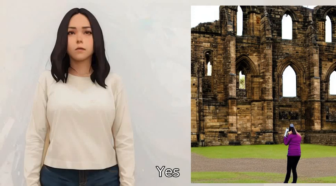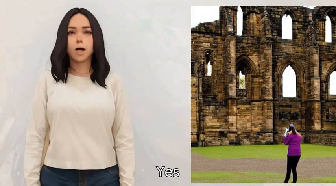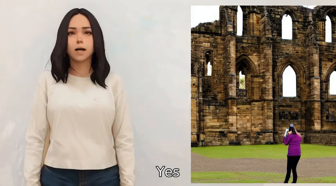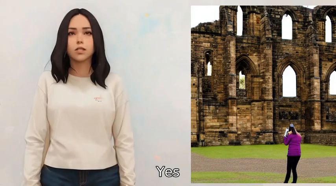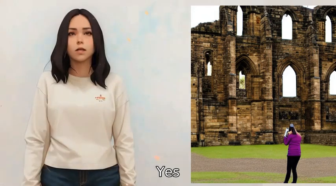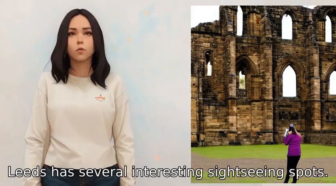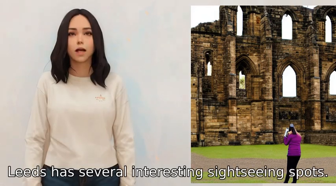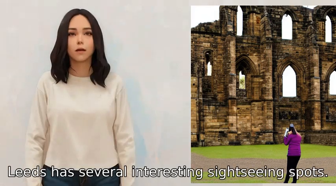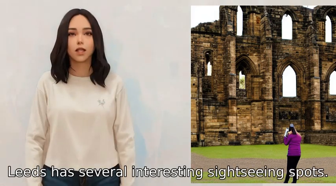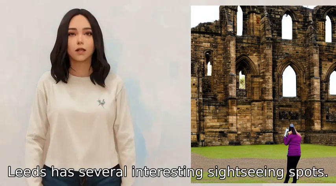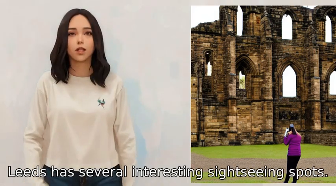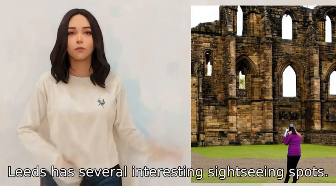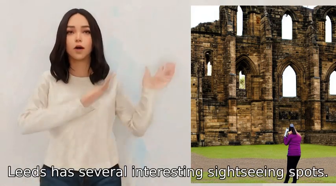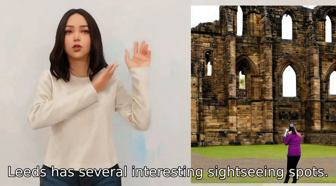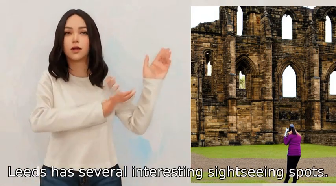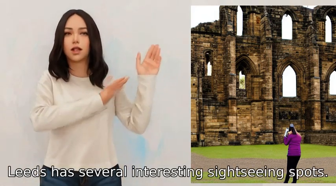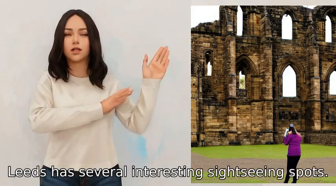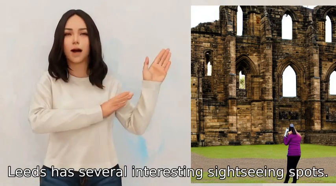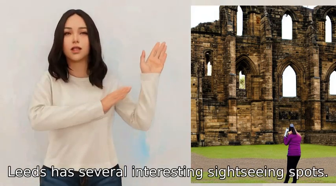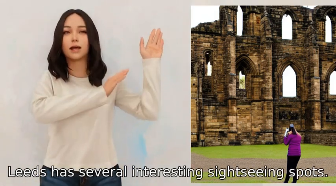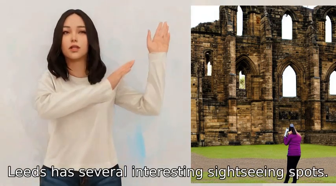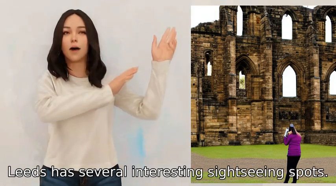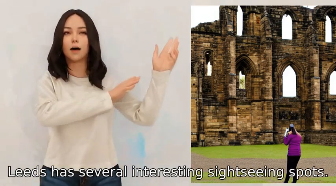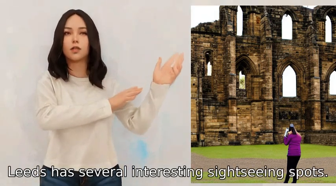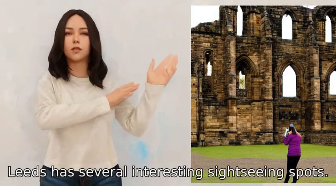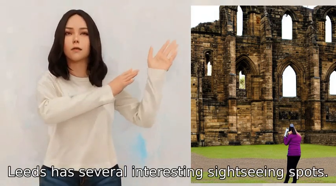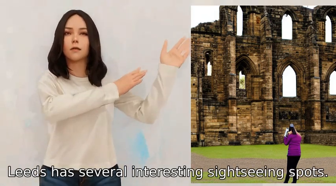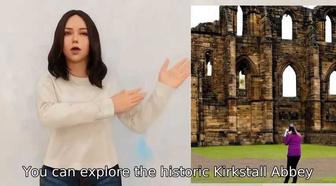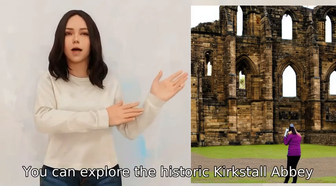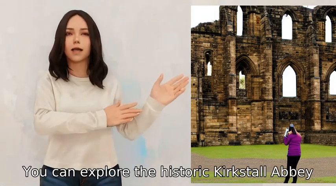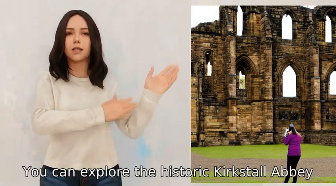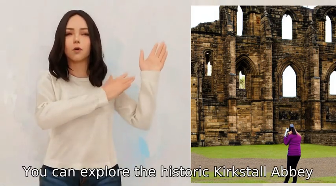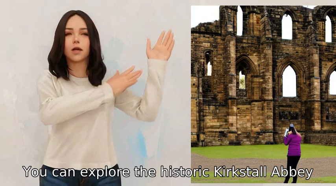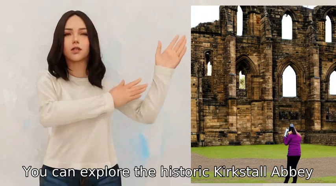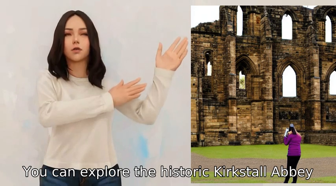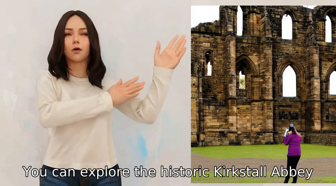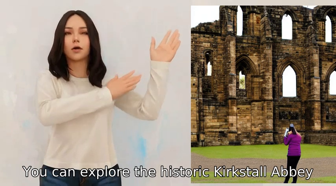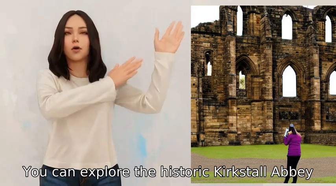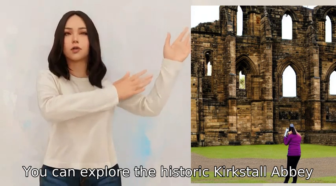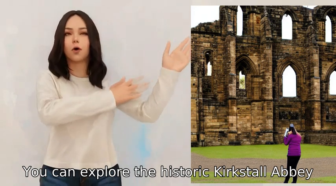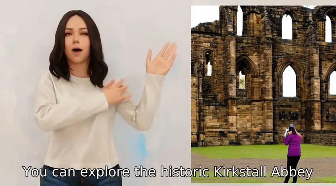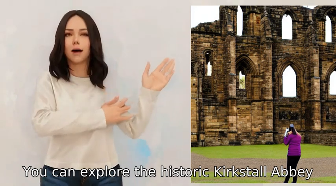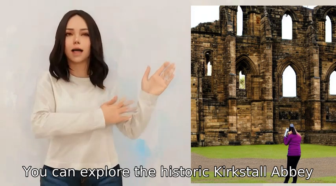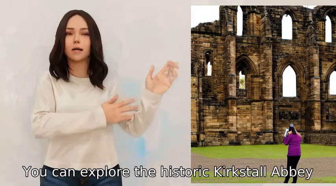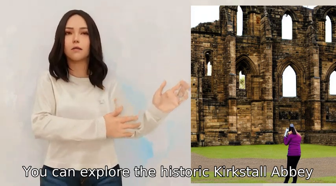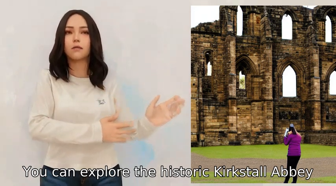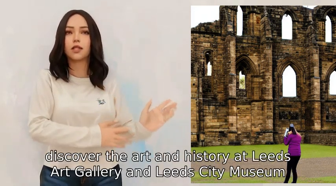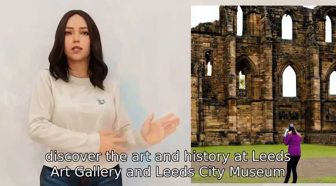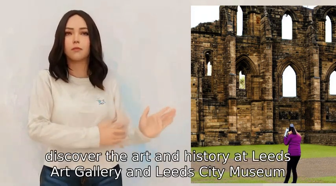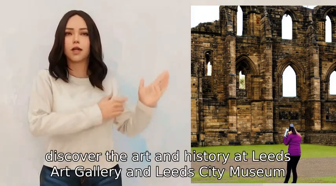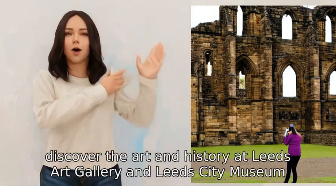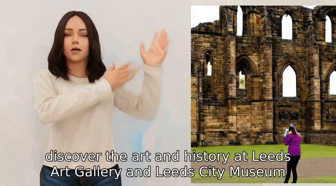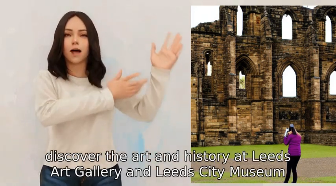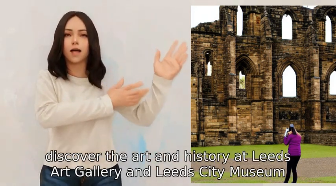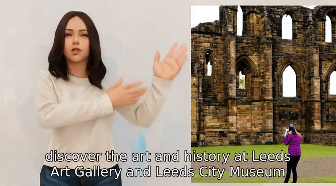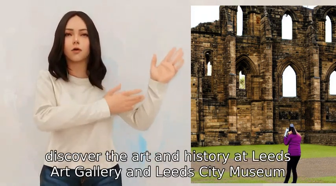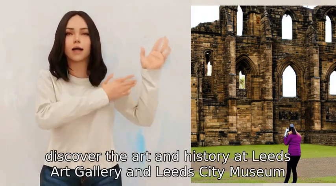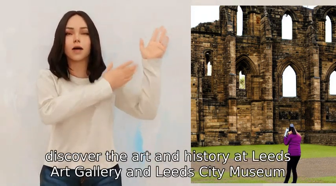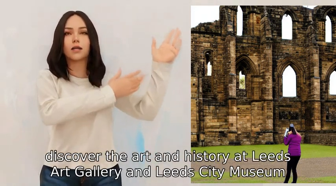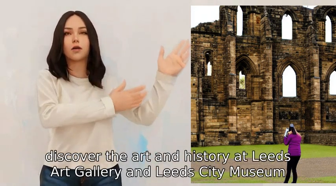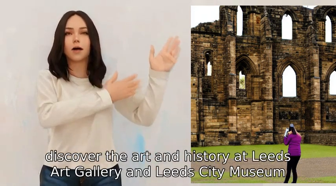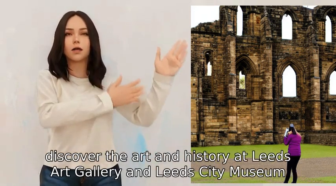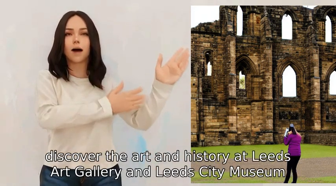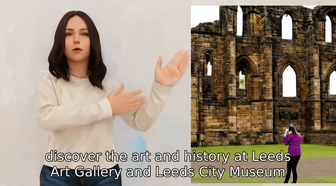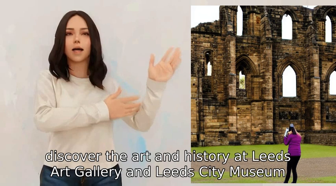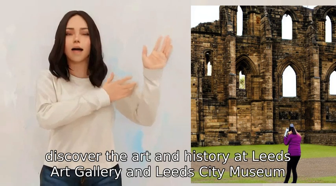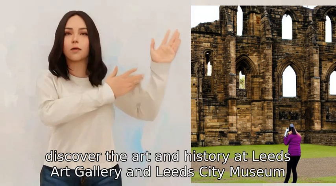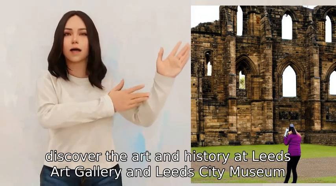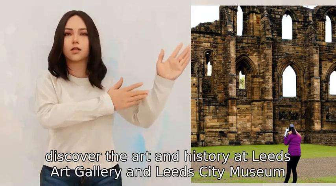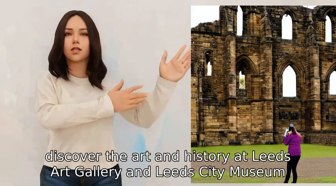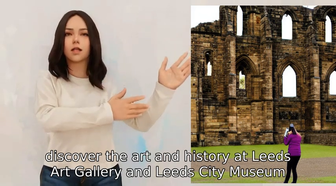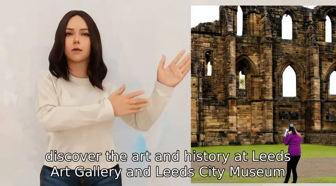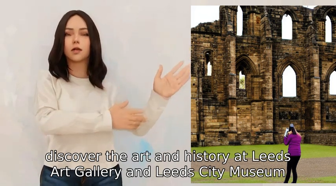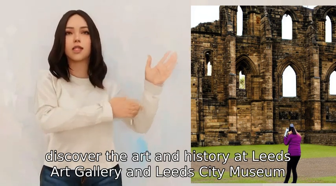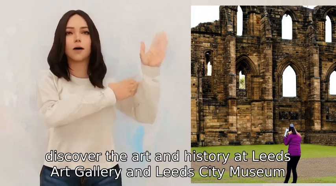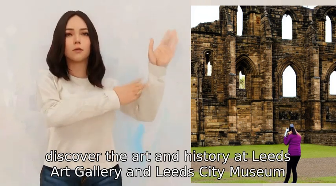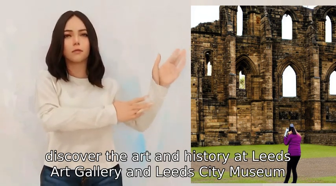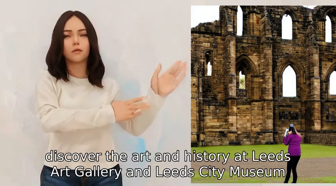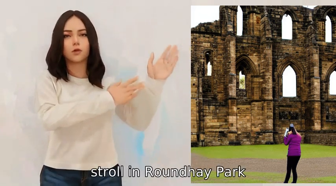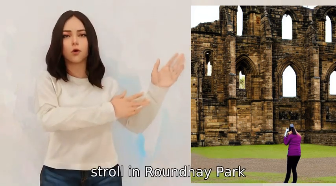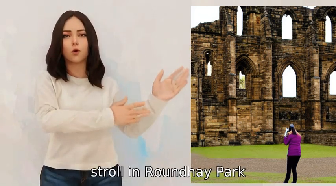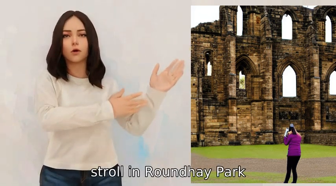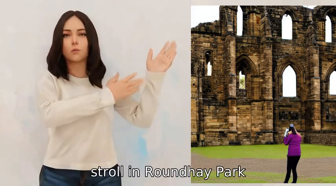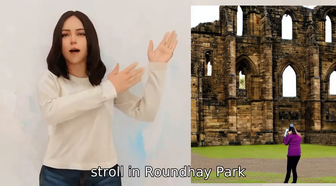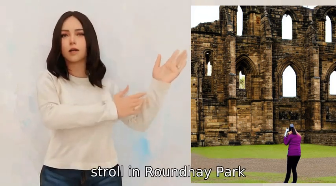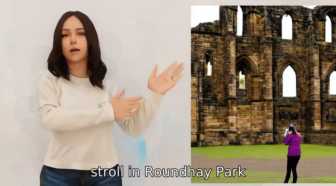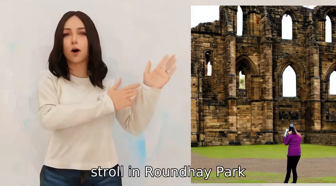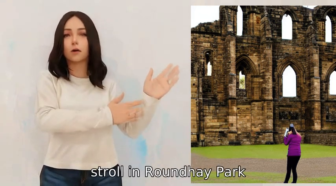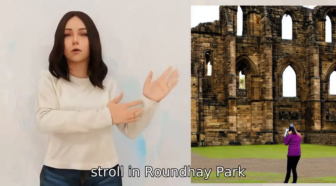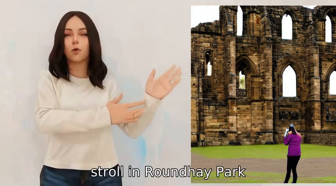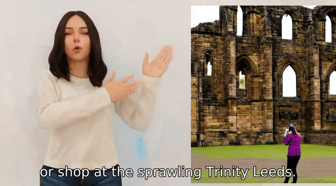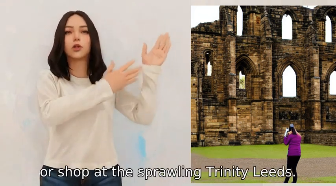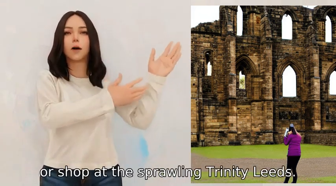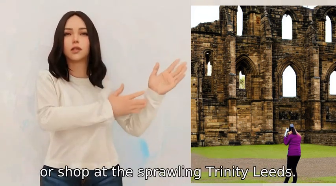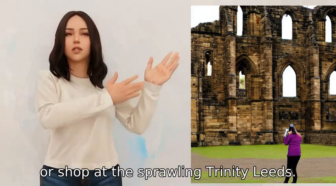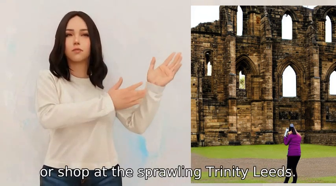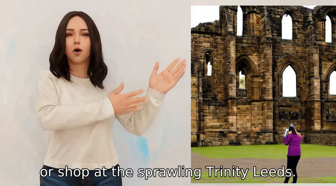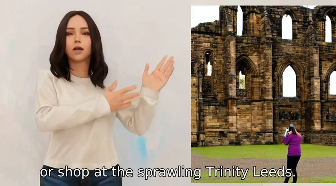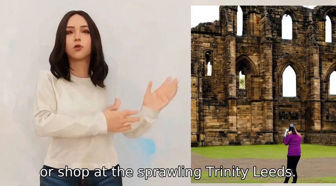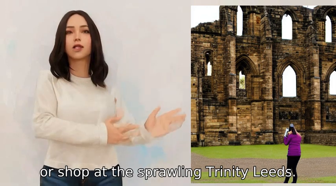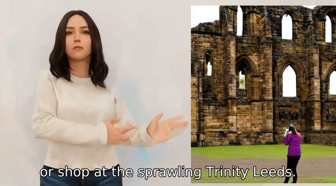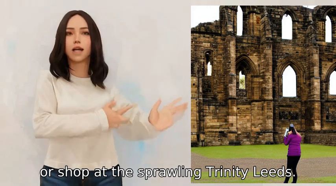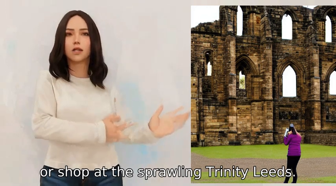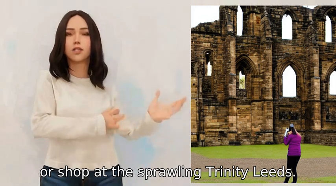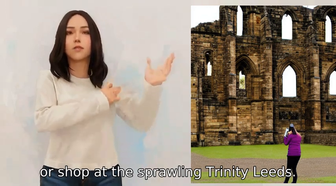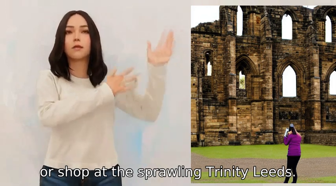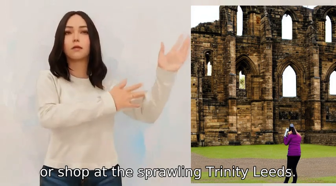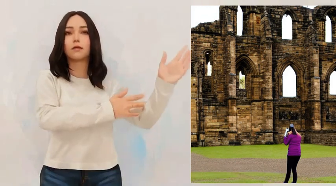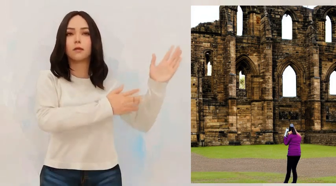is there something sightseeing in Leeds?